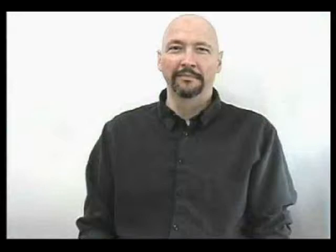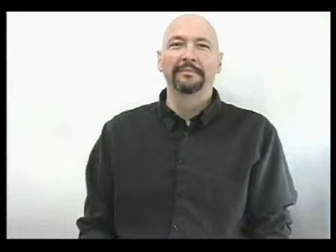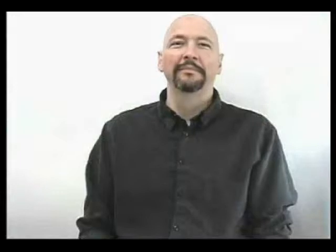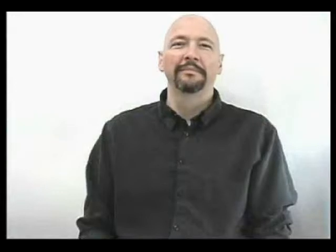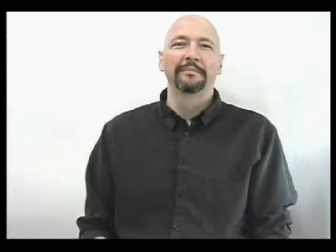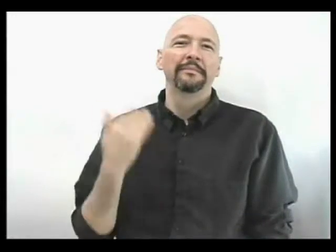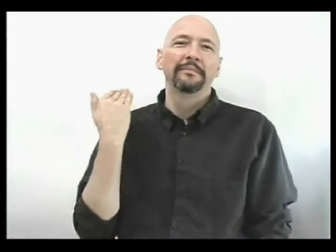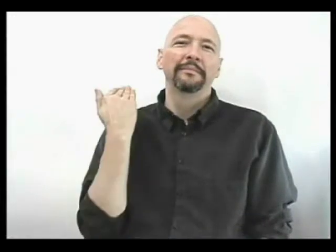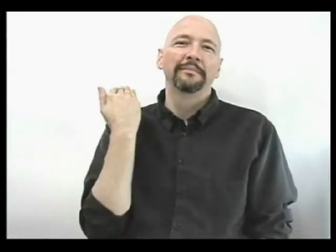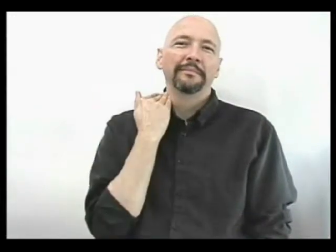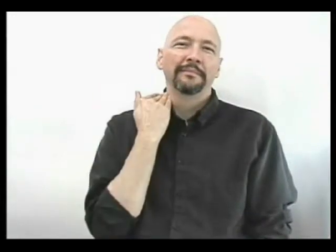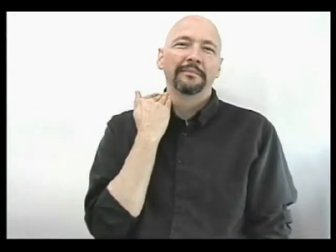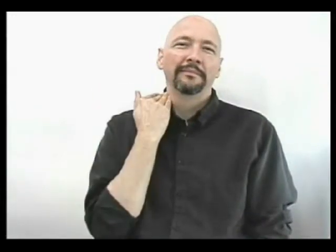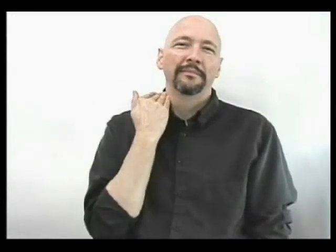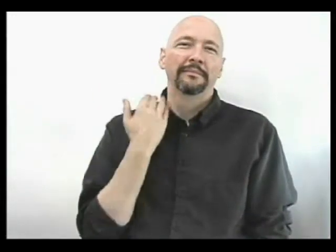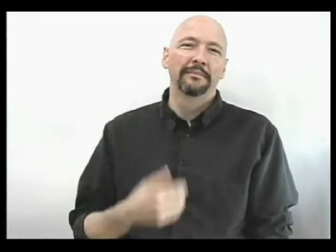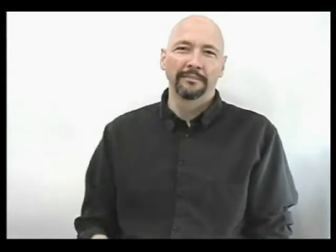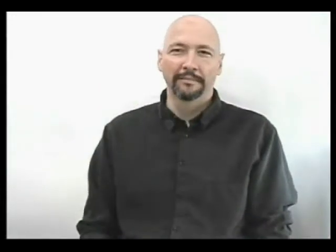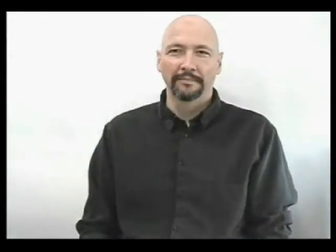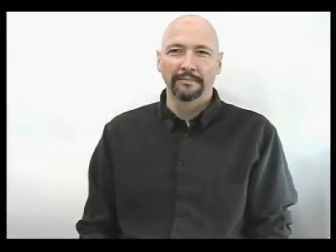BROKE